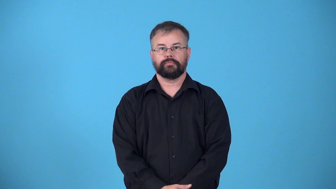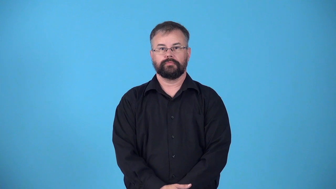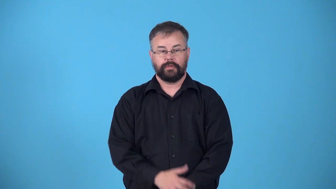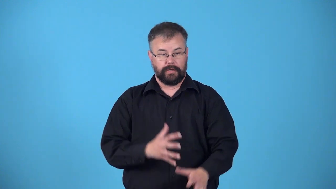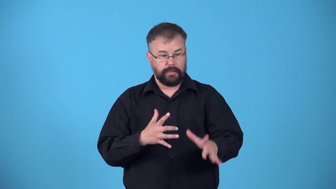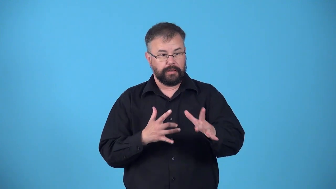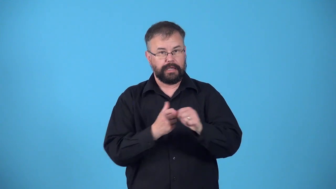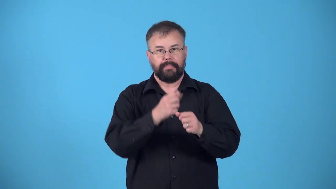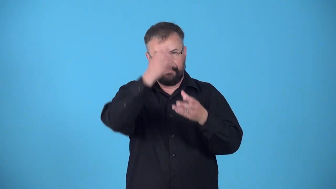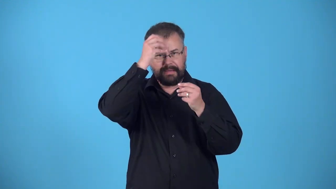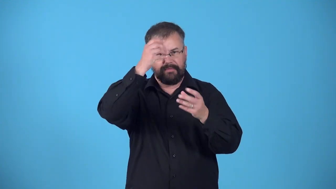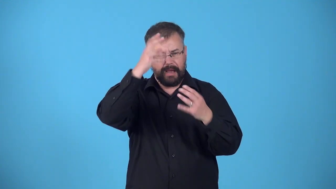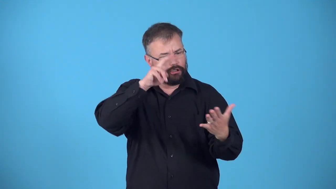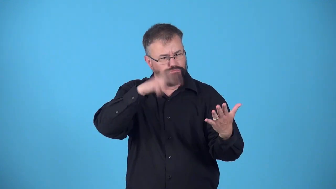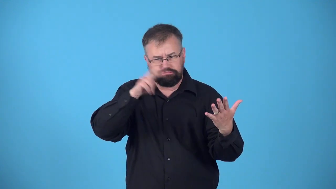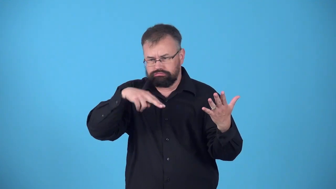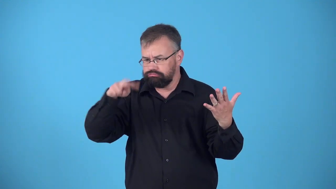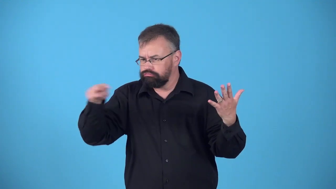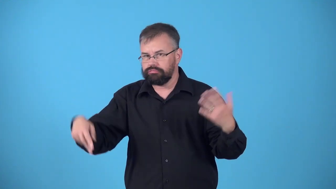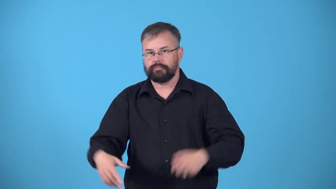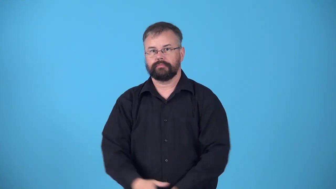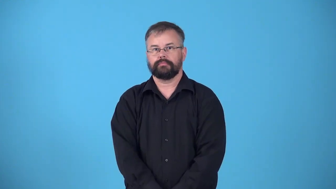keep up, keep up with information